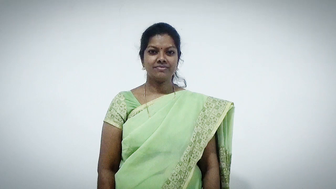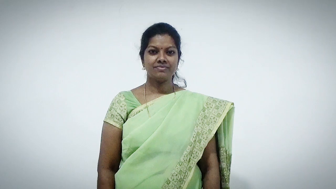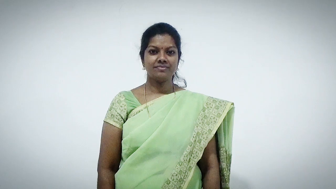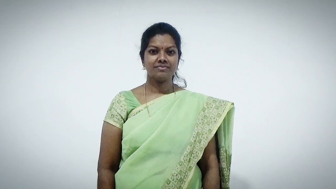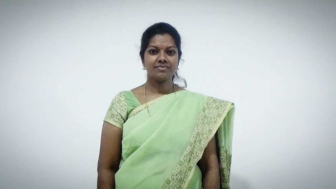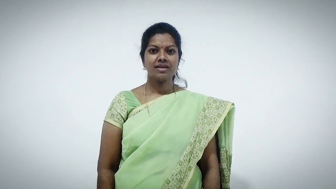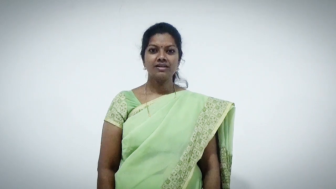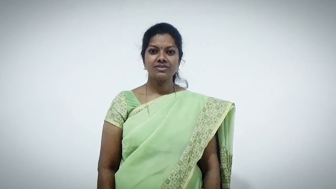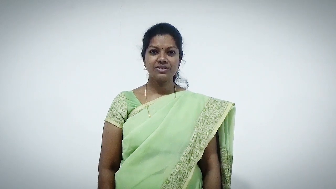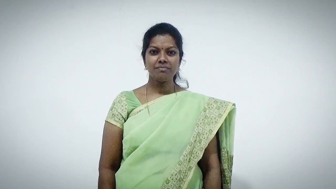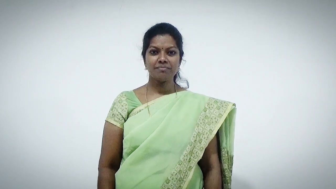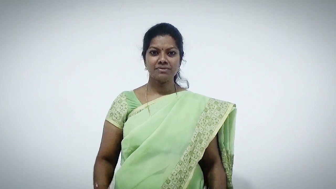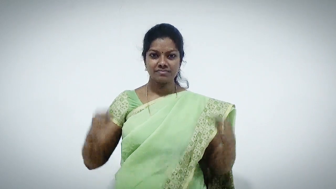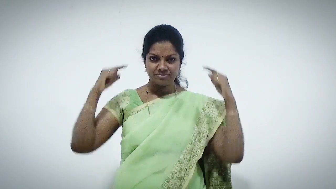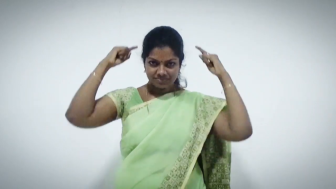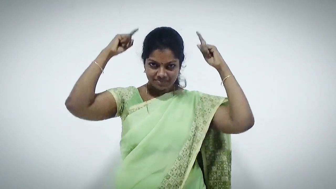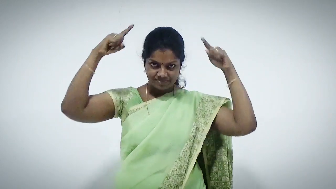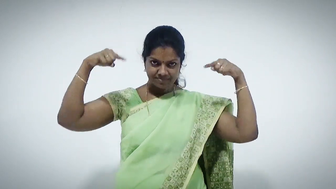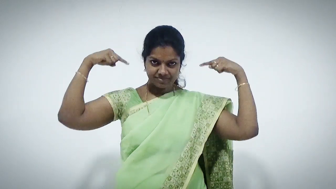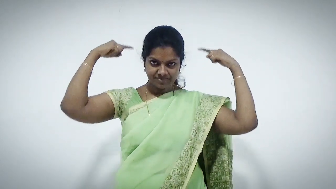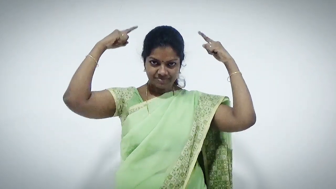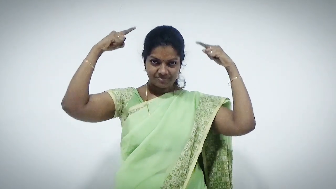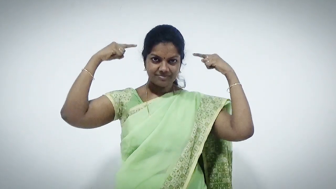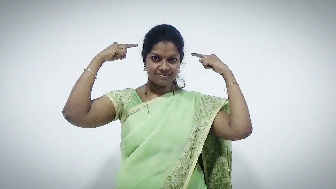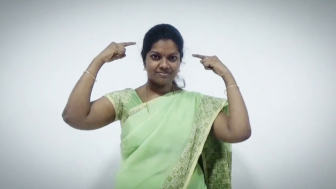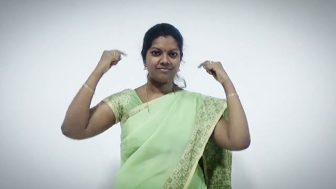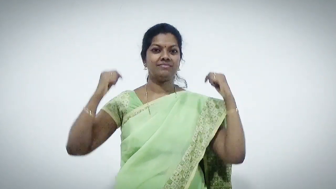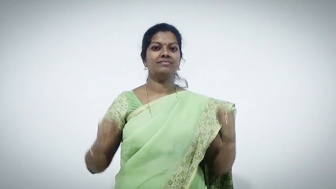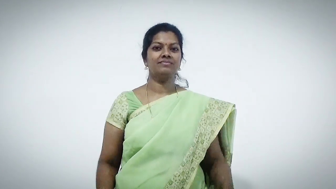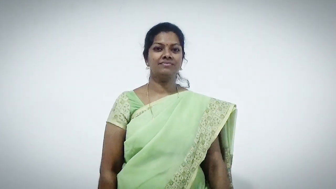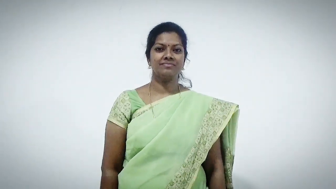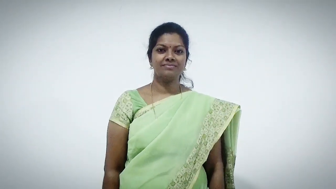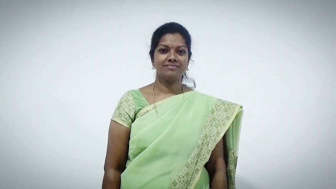Sheep